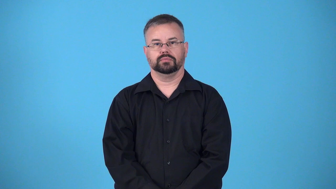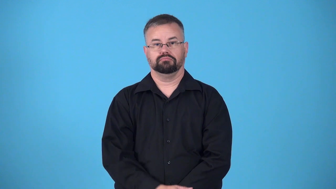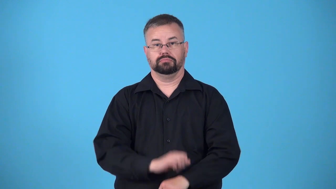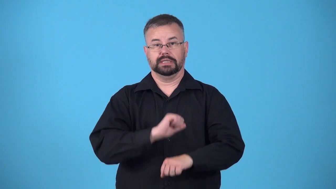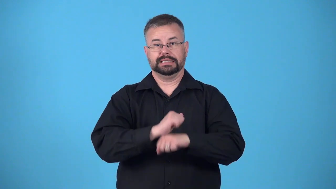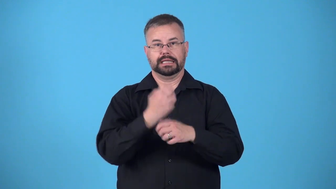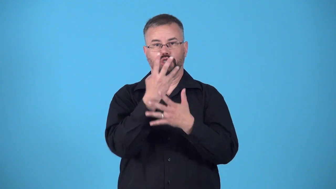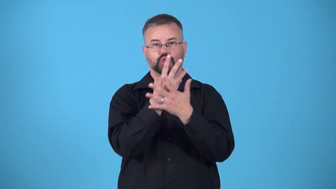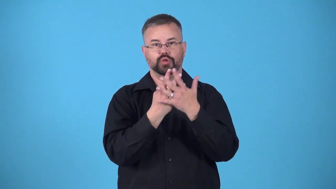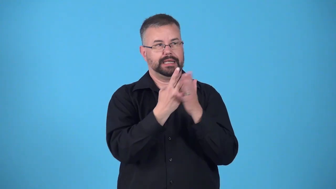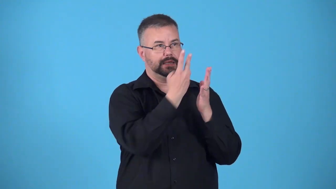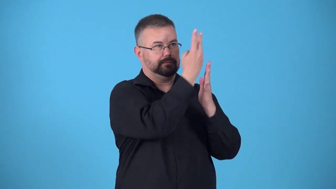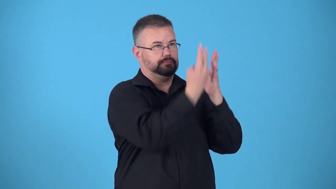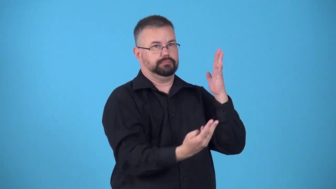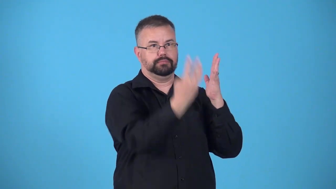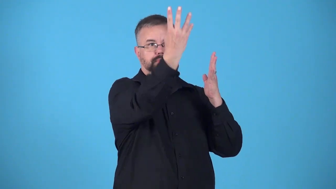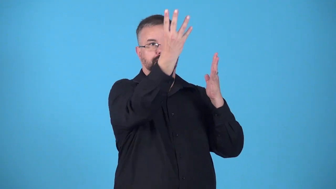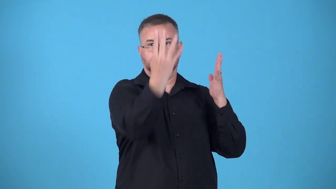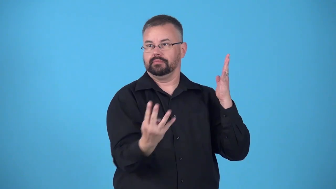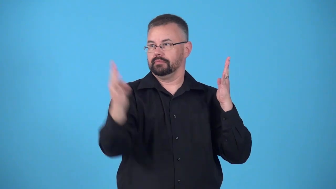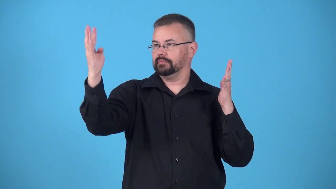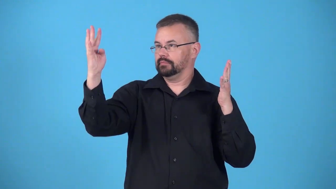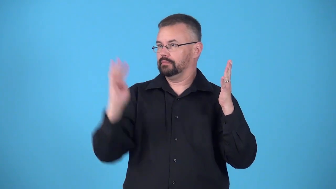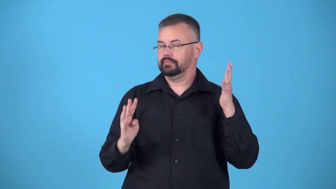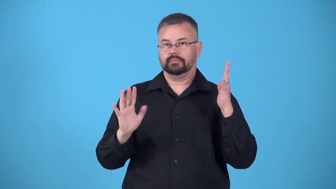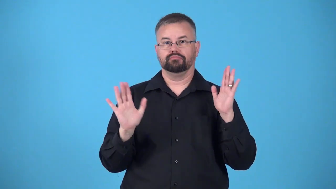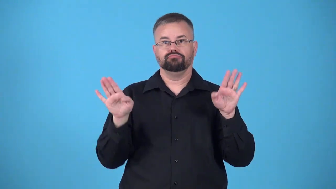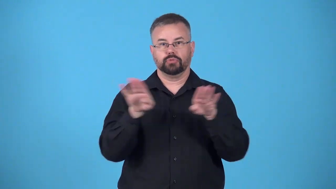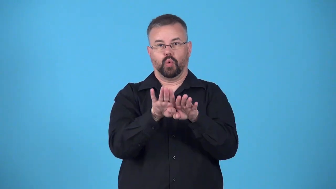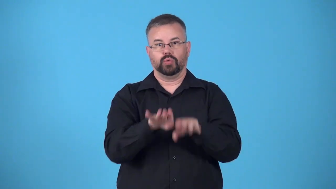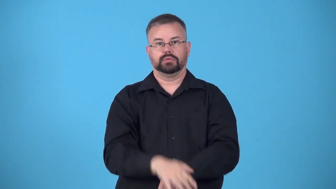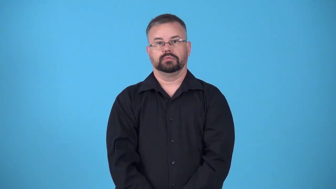screen in